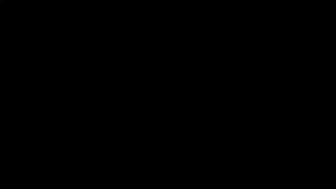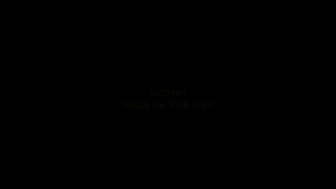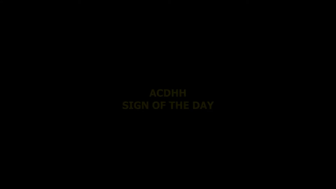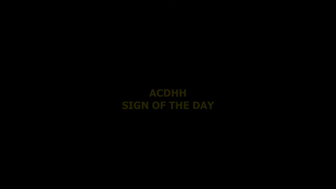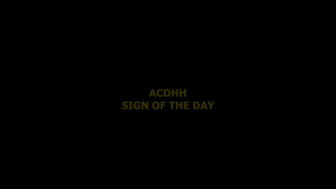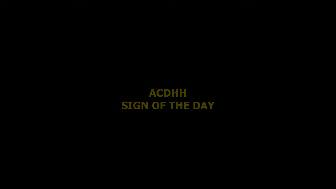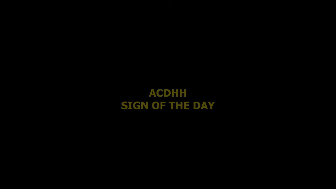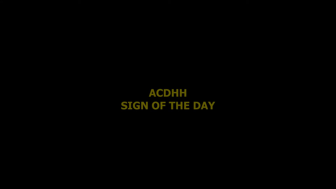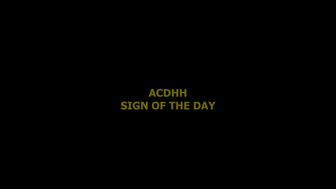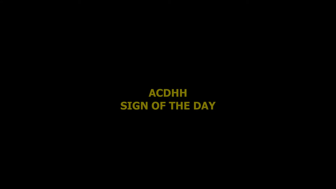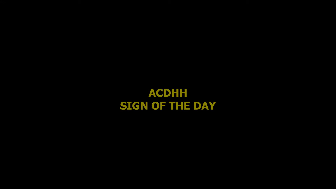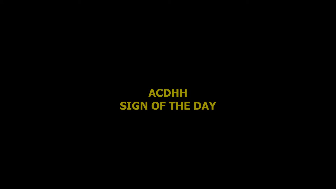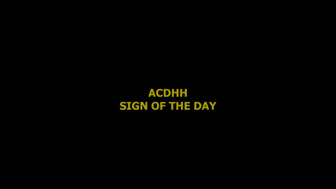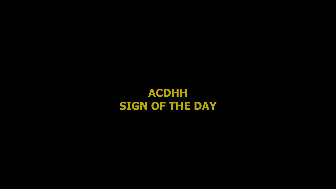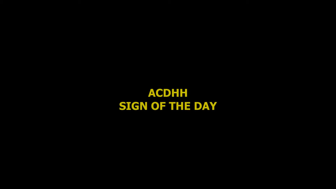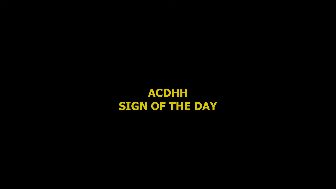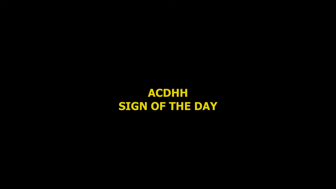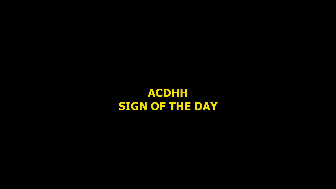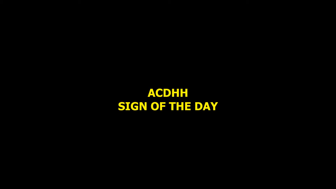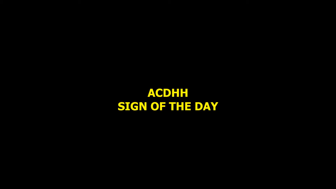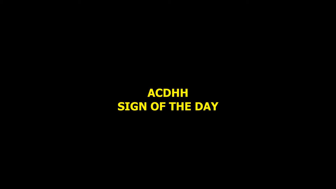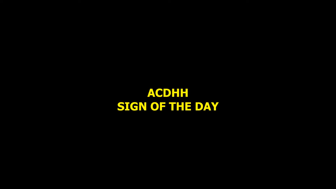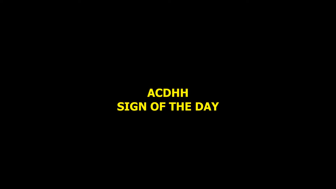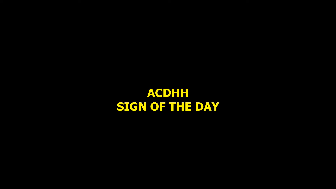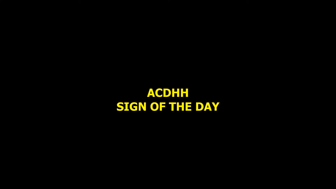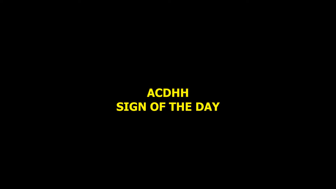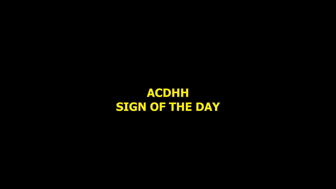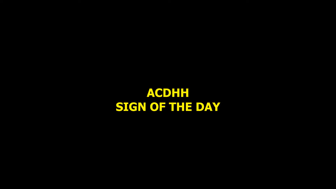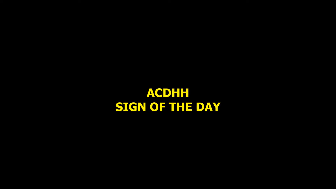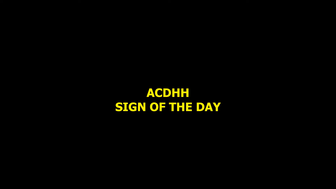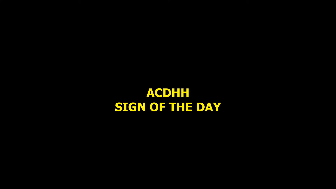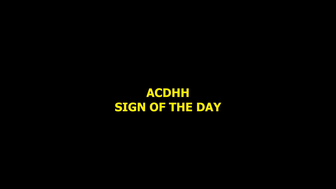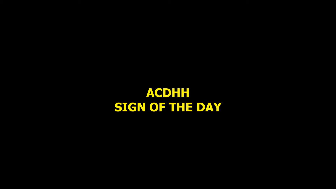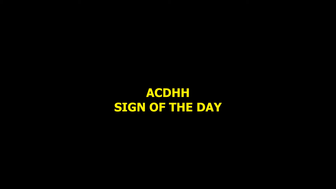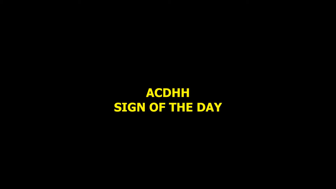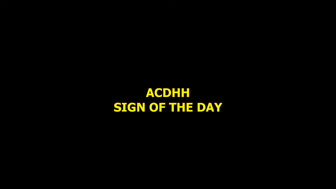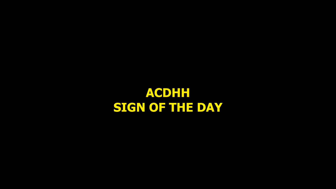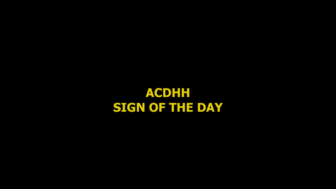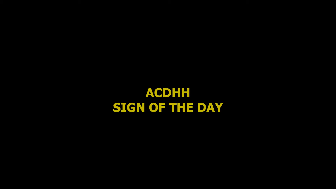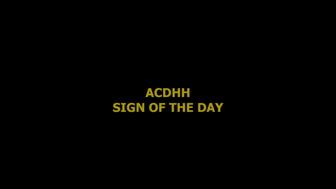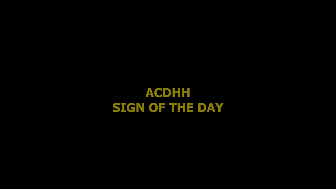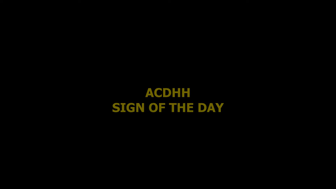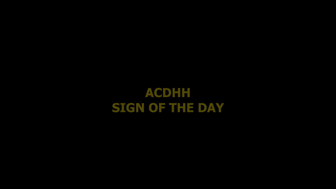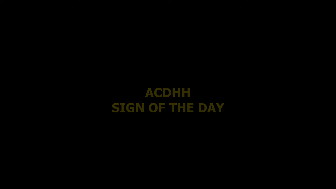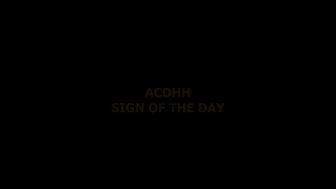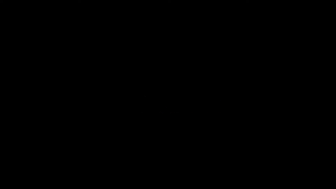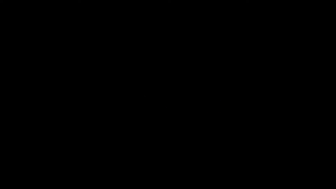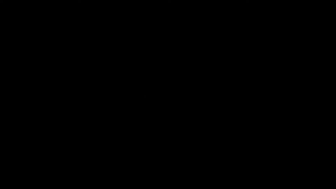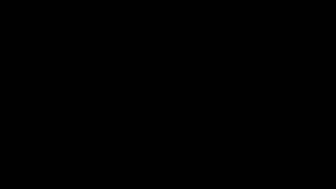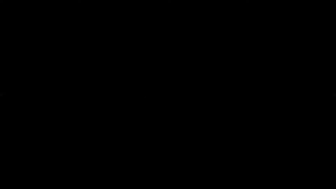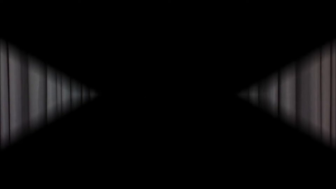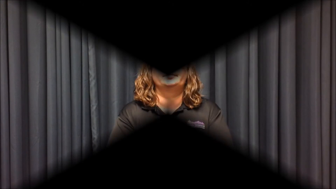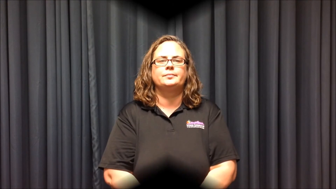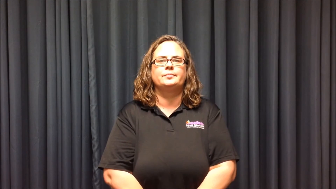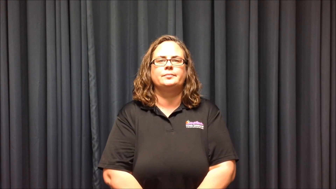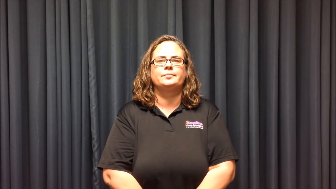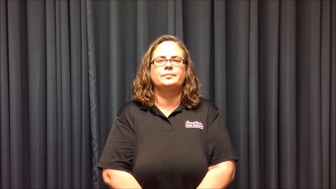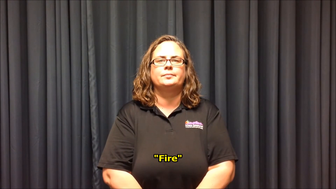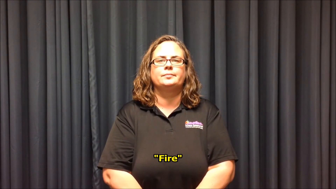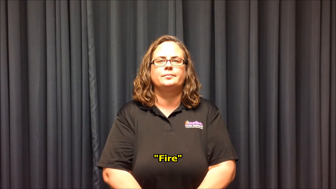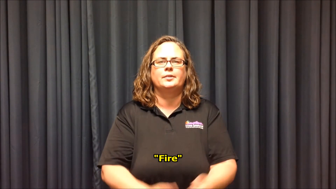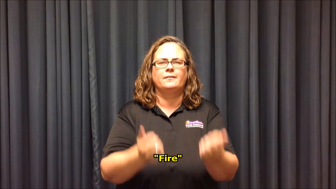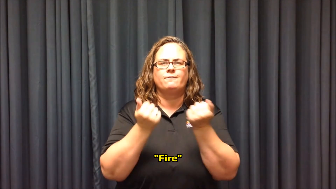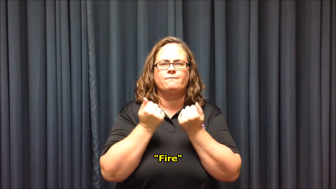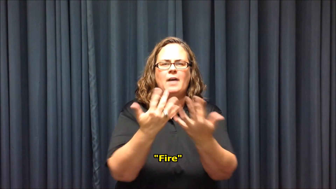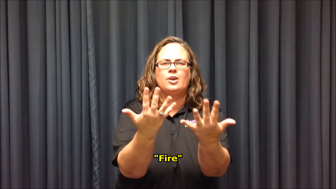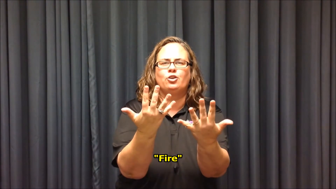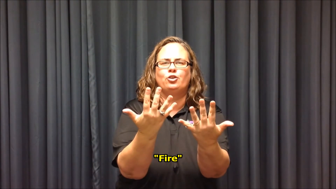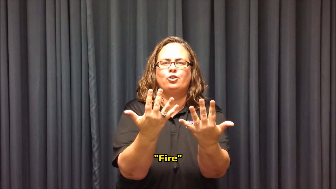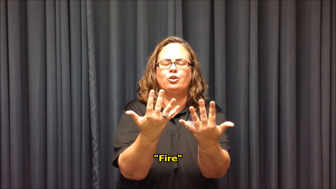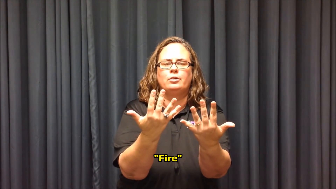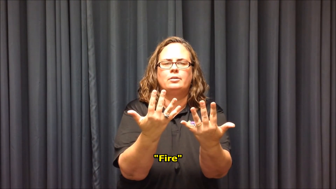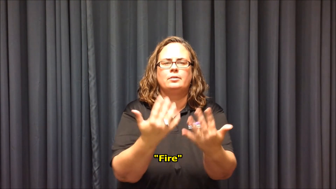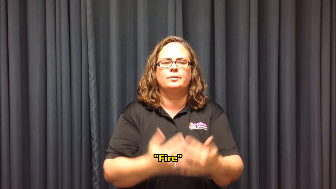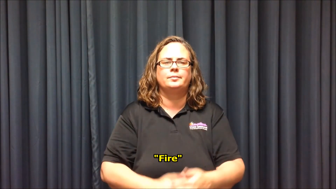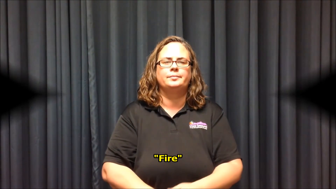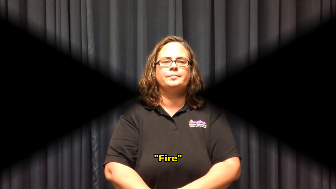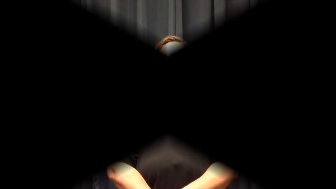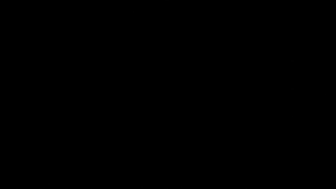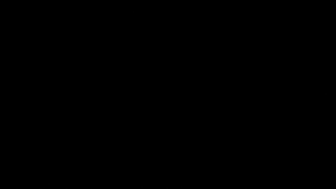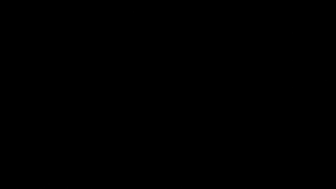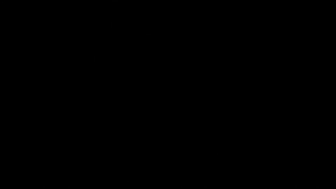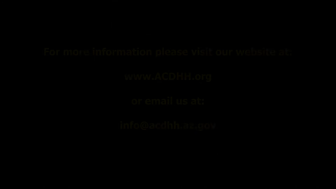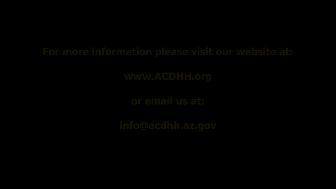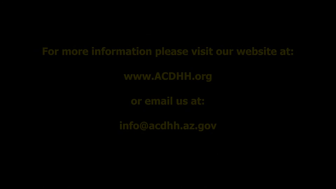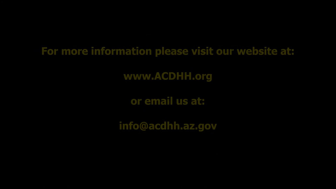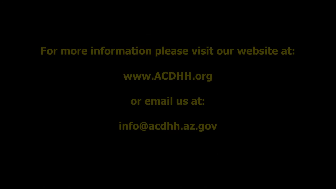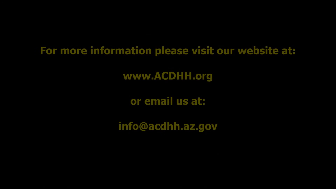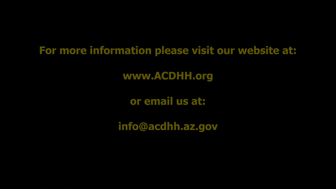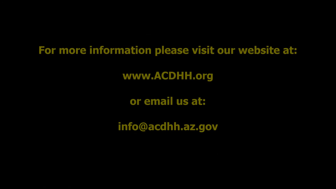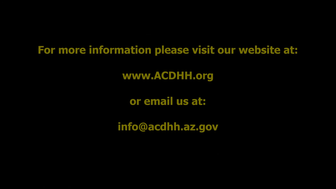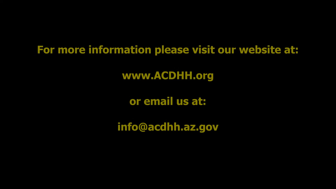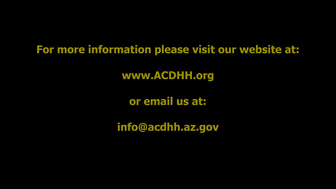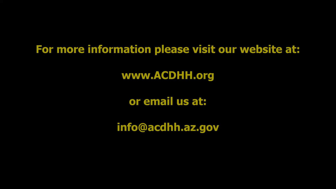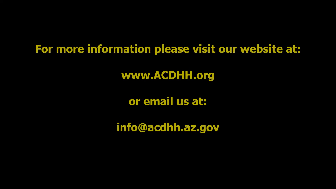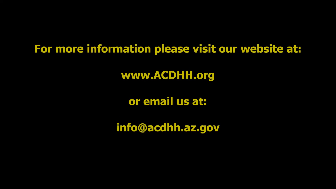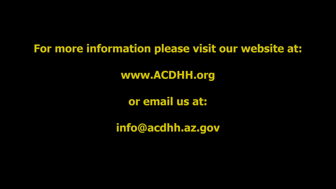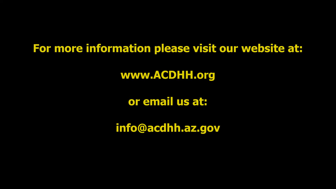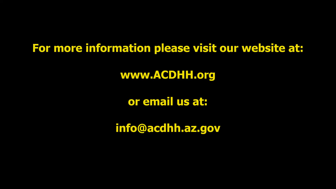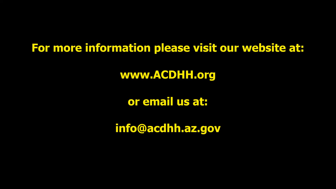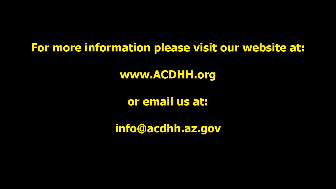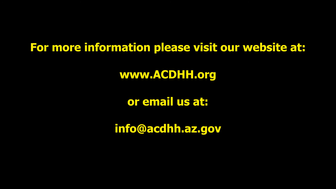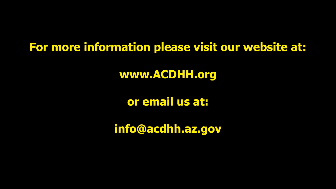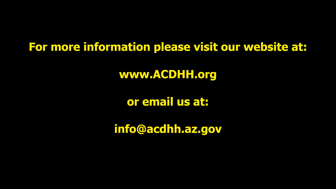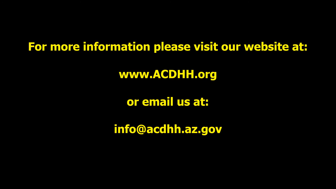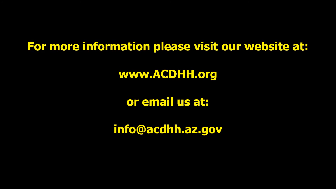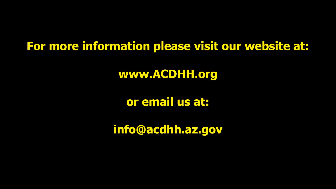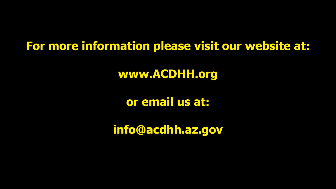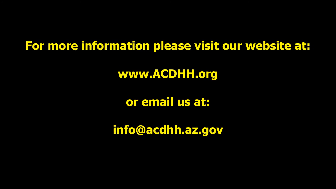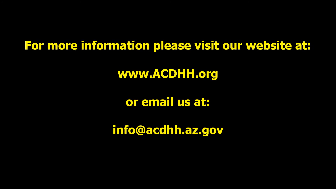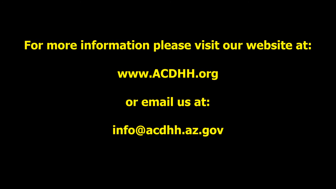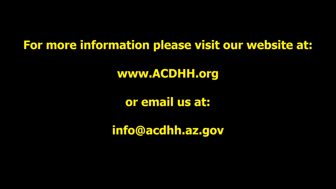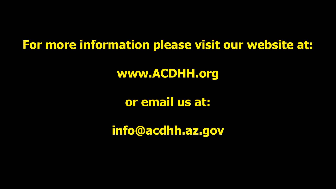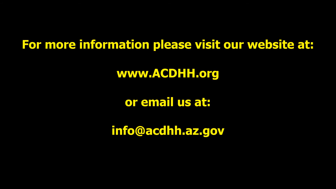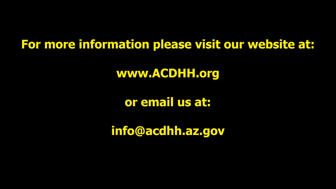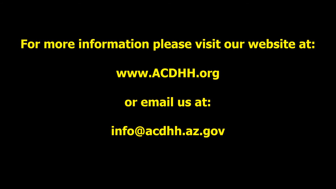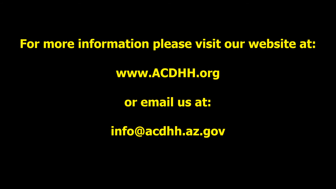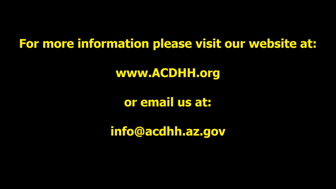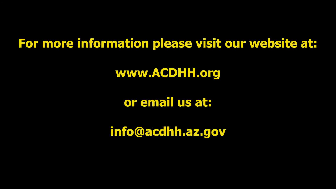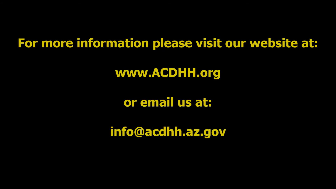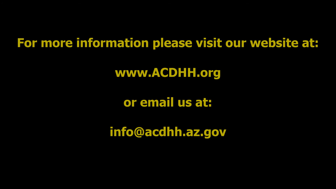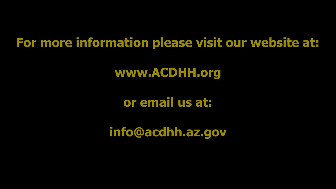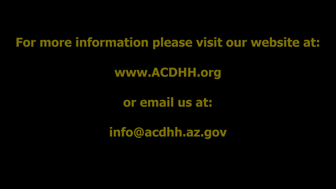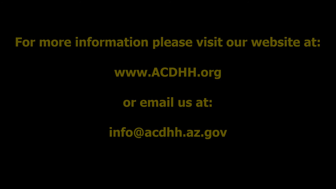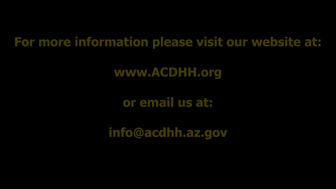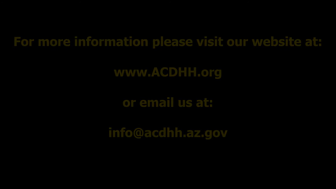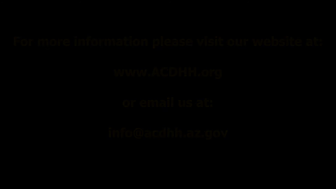Fire